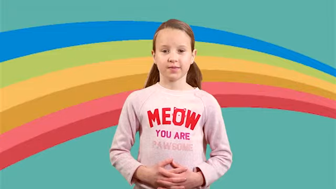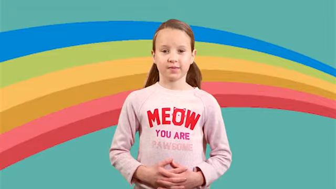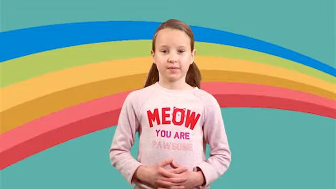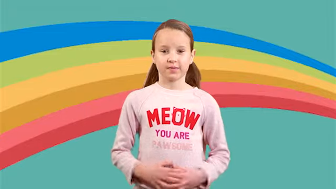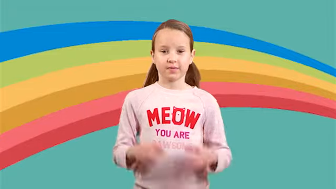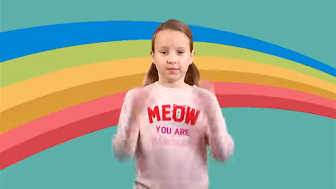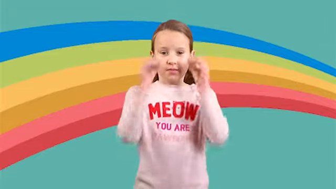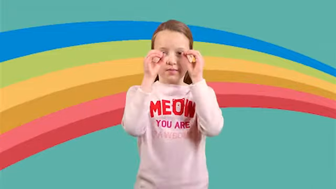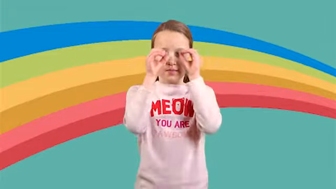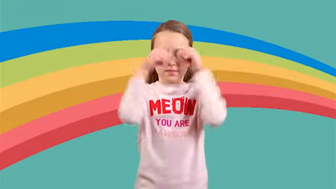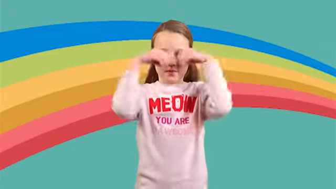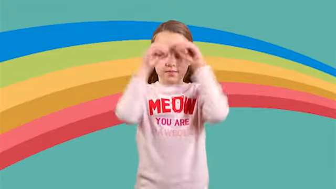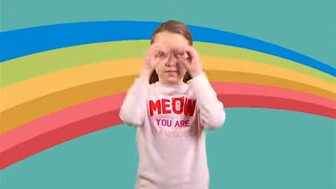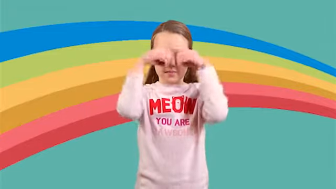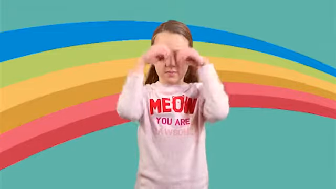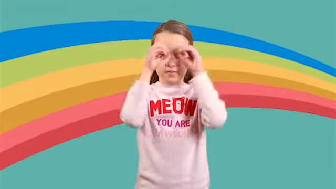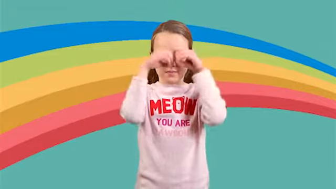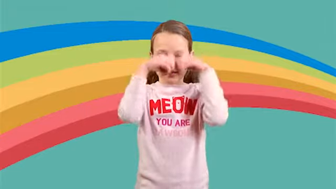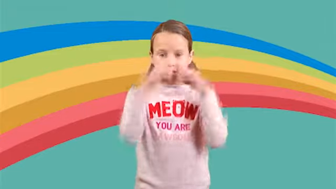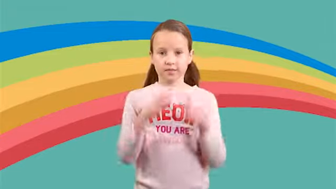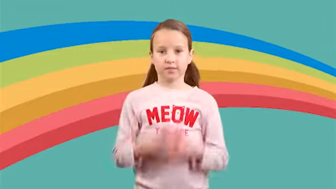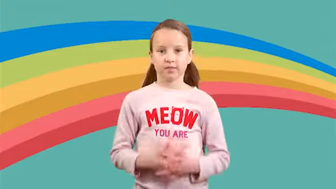Owl